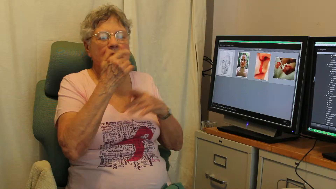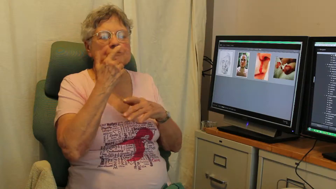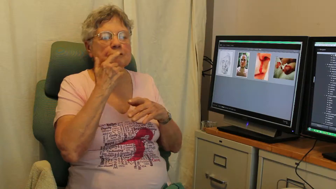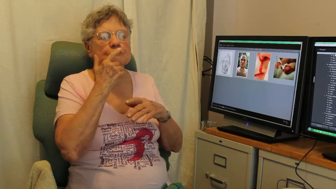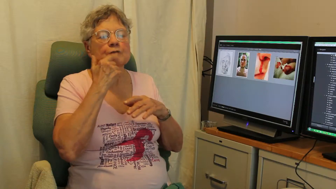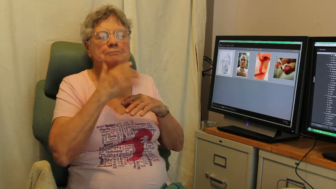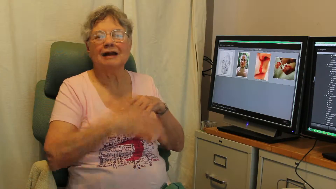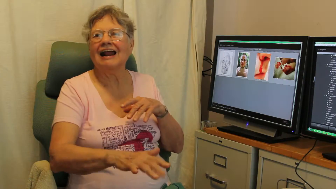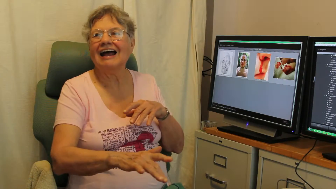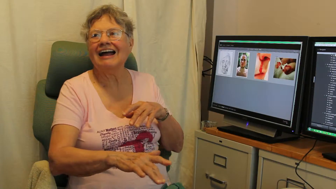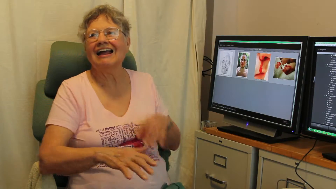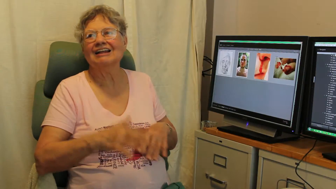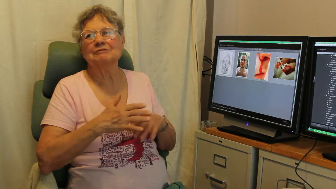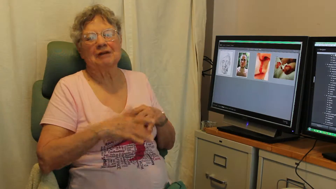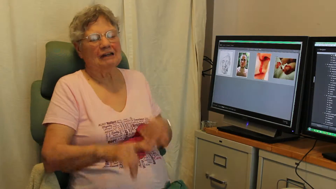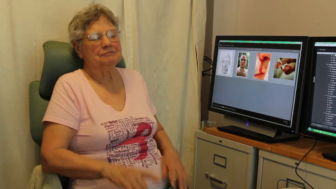Blood